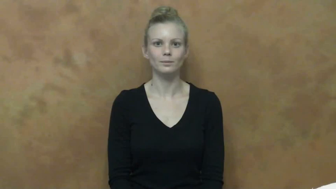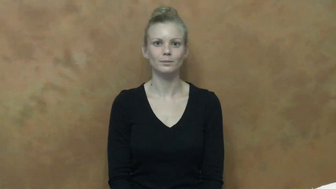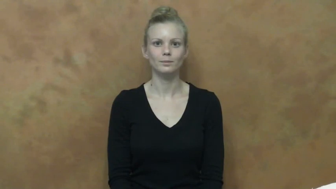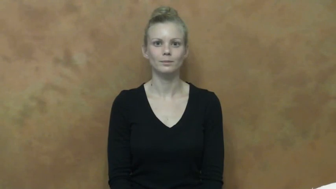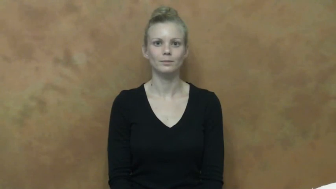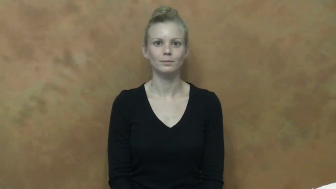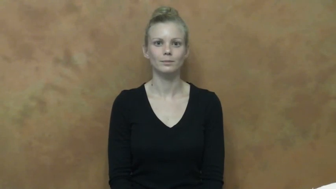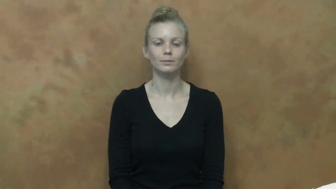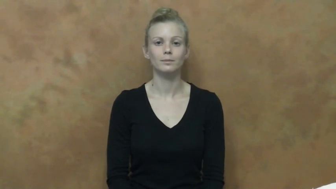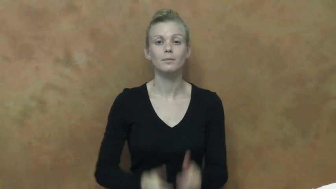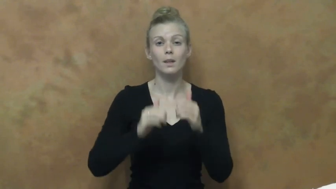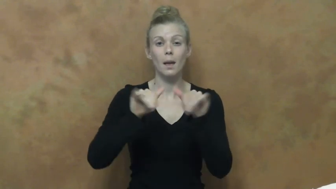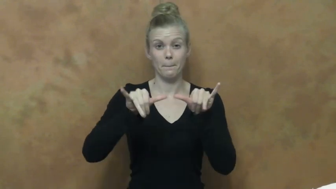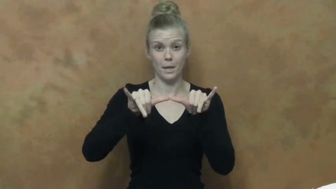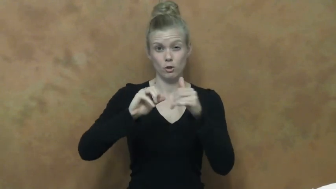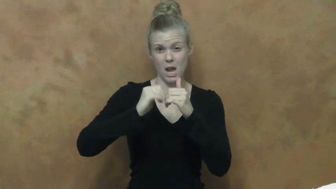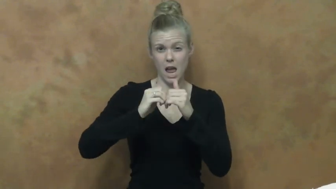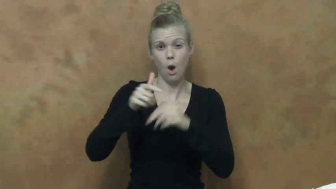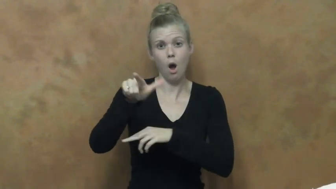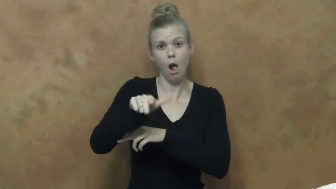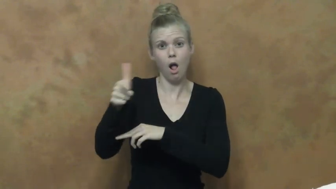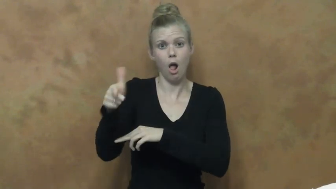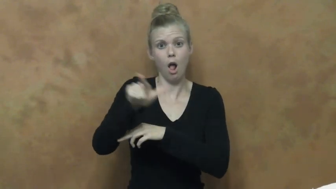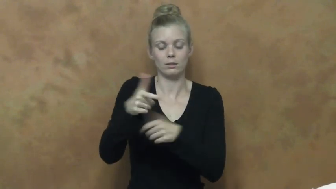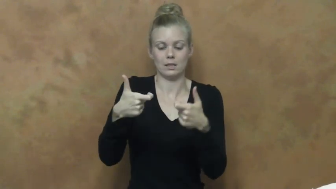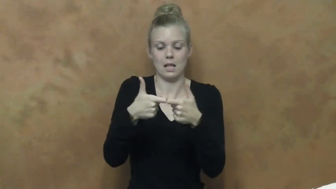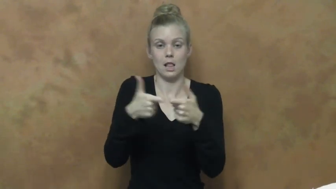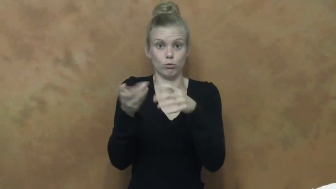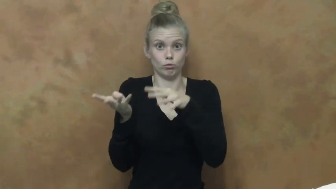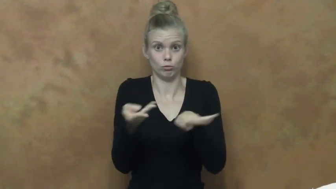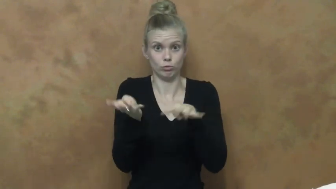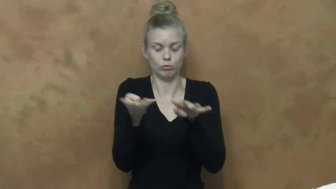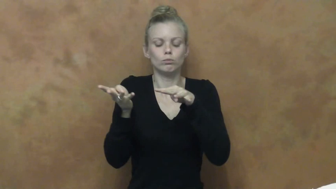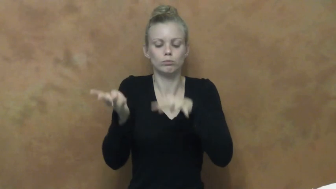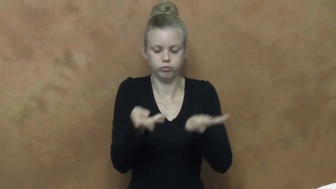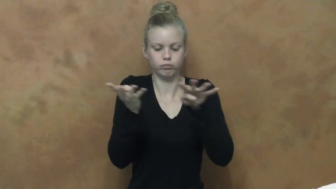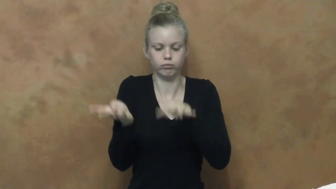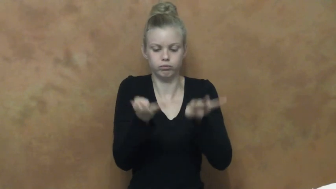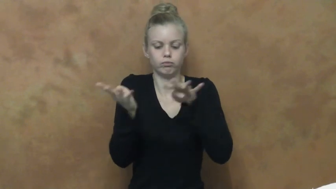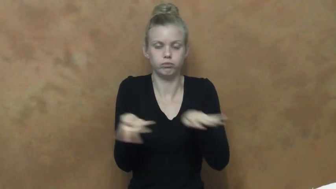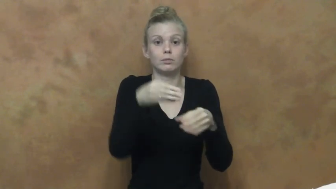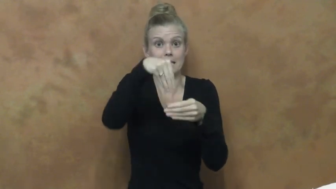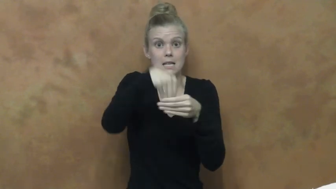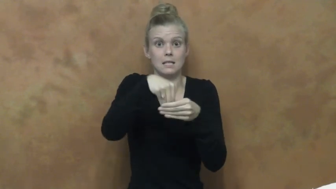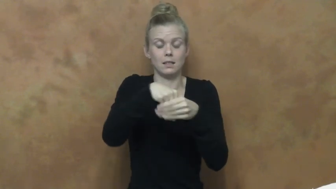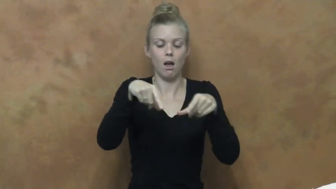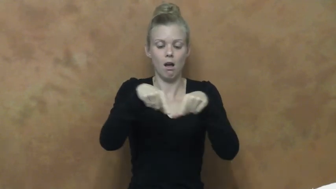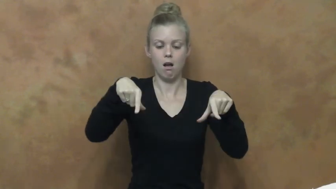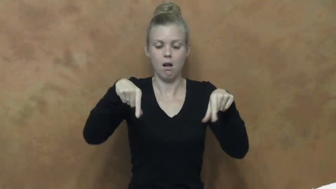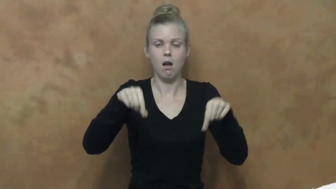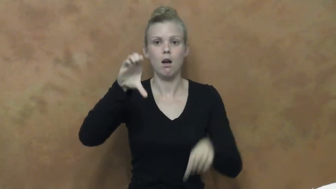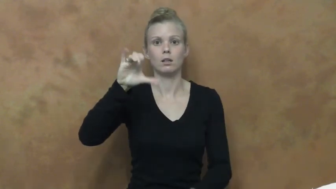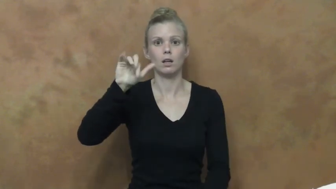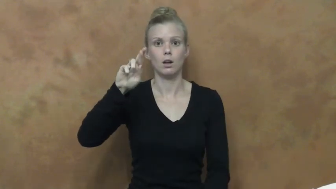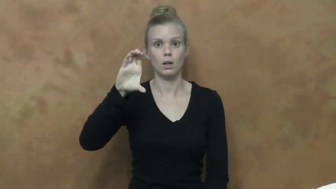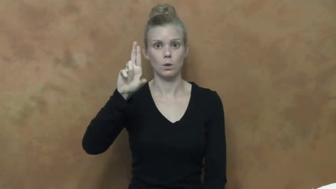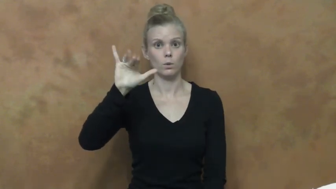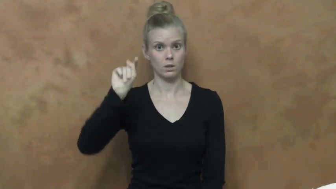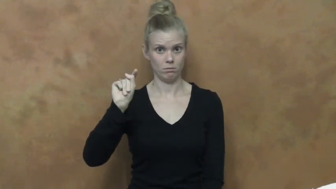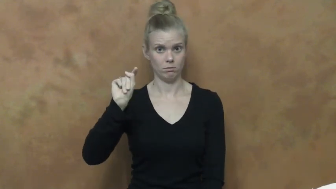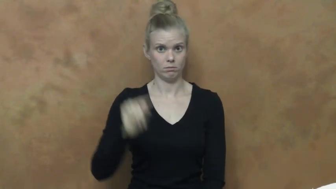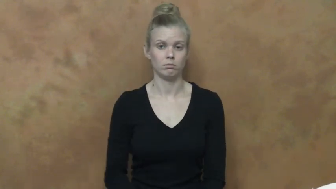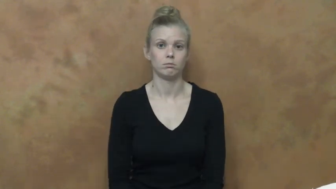admittance